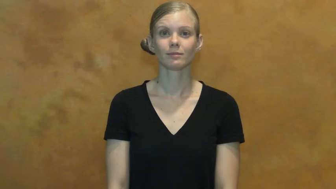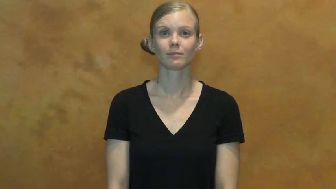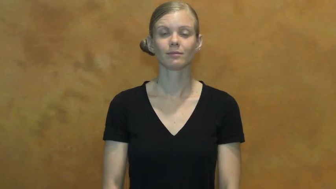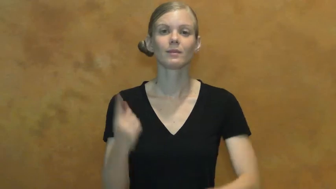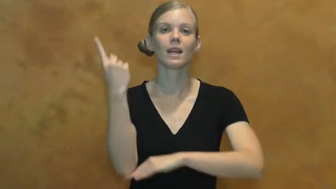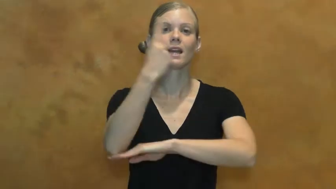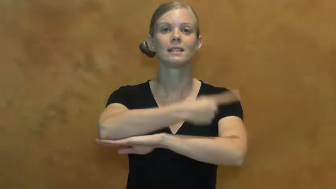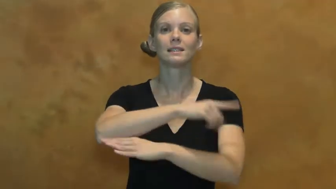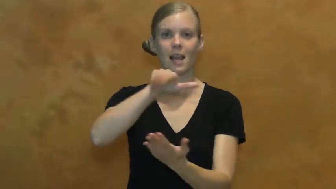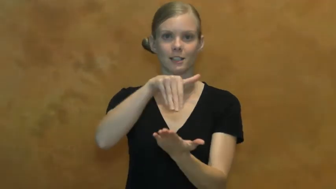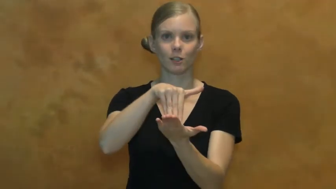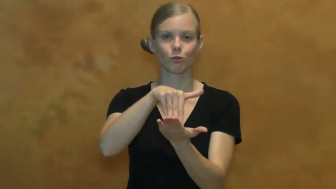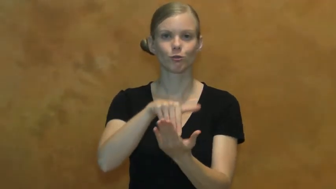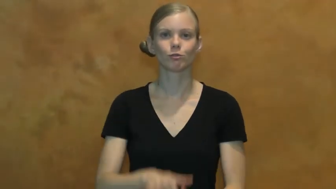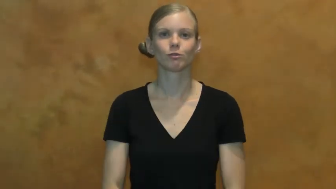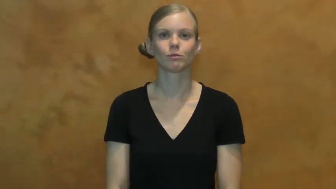day centre